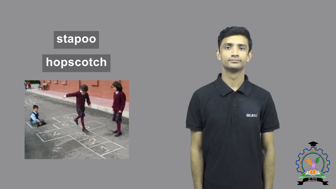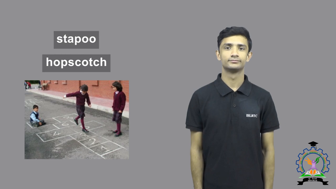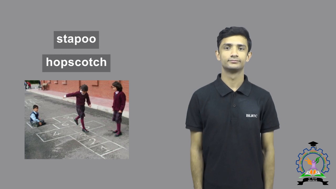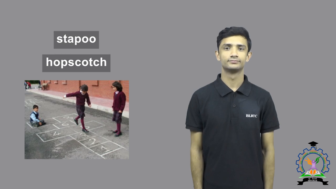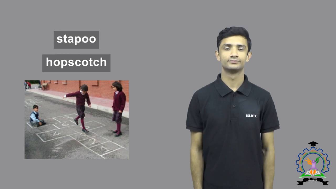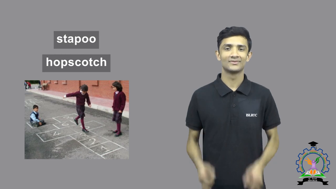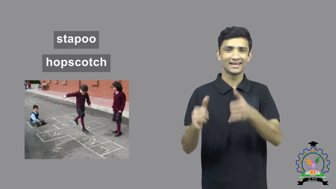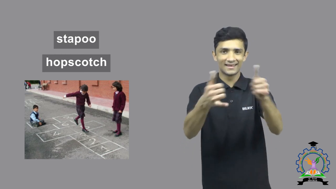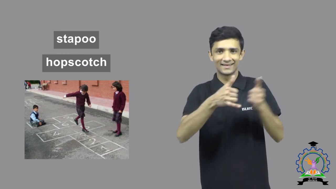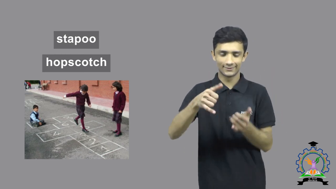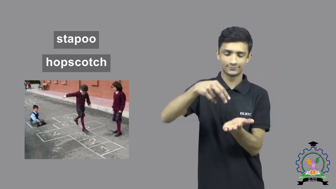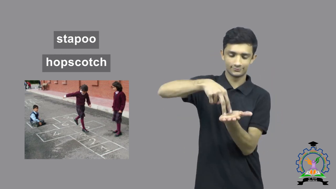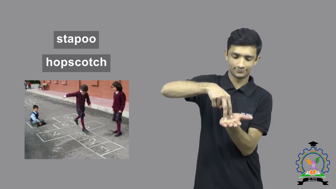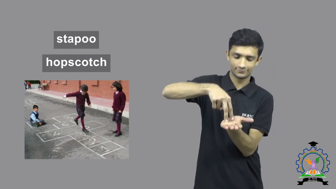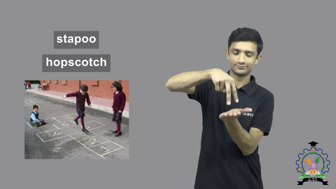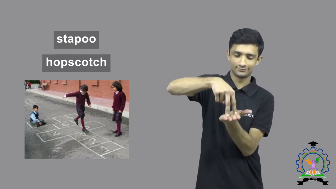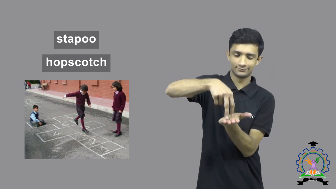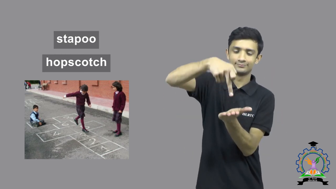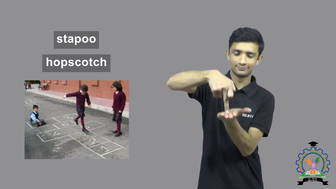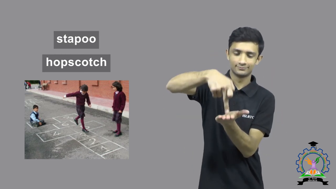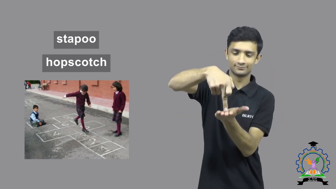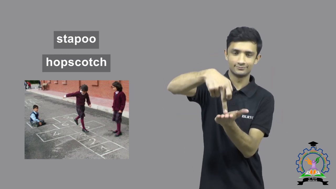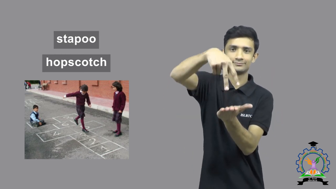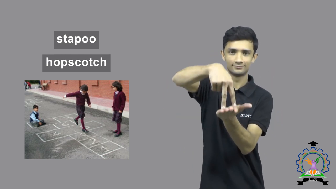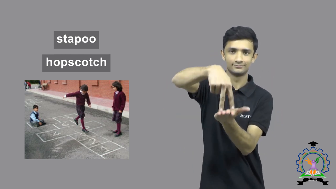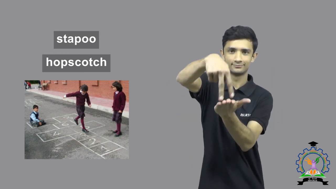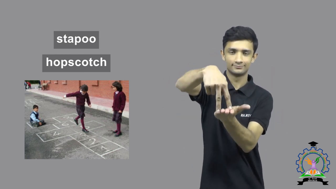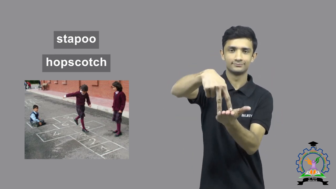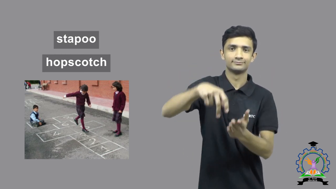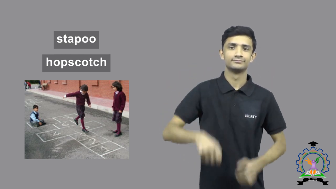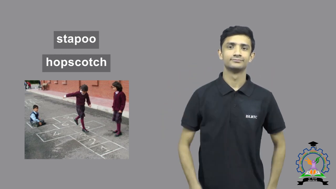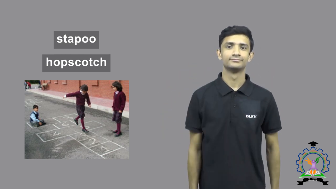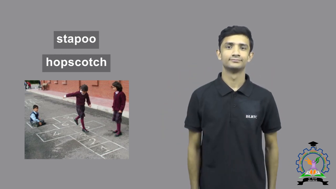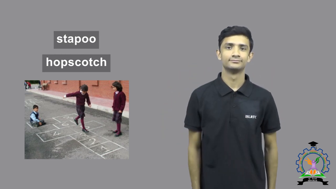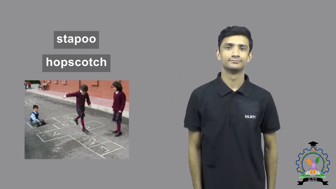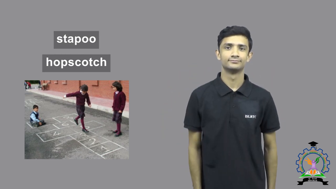stapoo, hopscotch